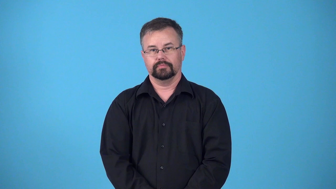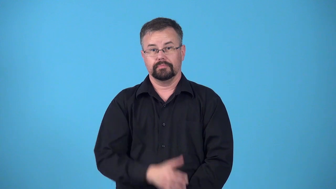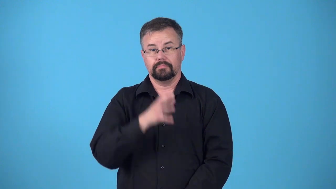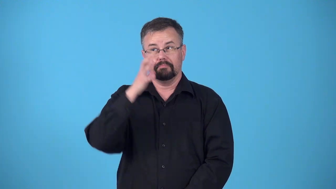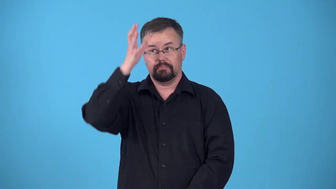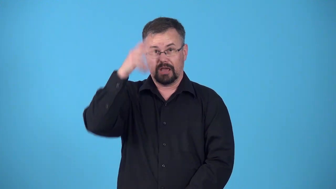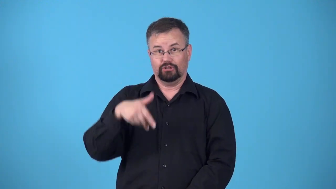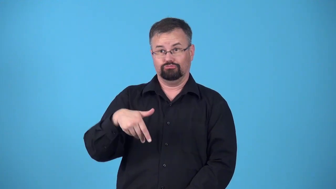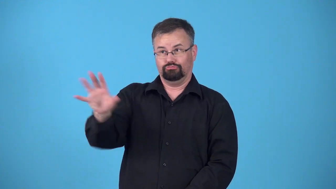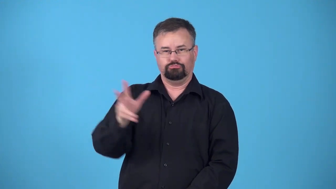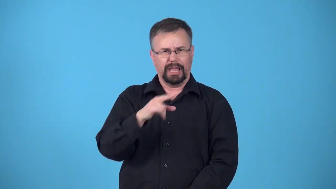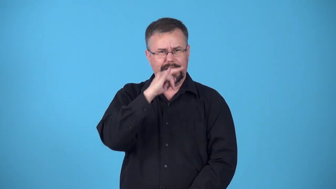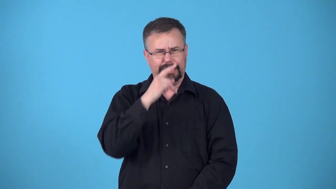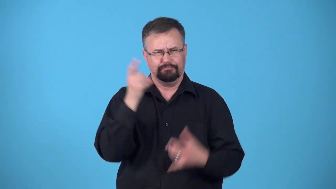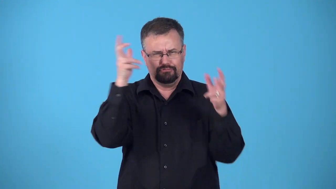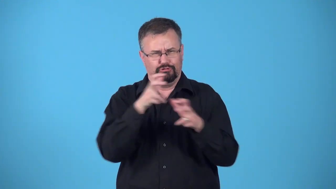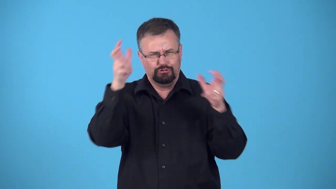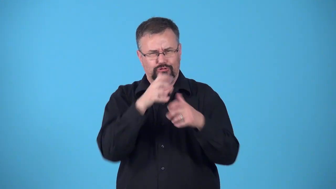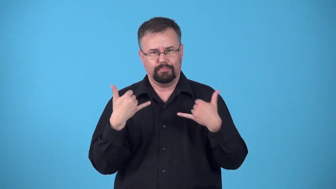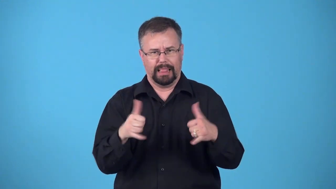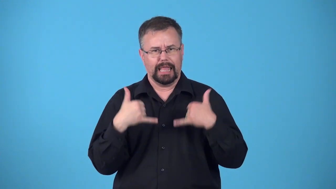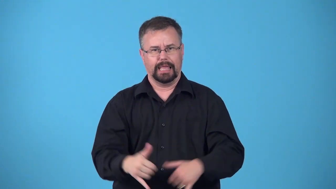while the cat's away, the mice will play